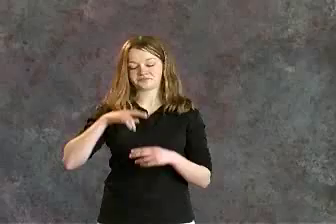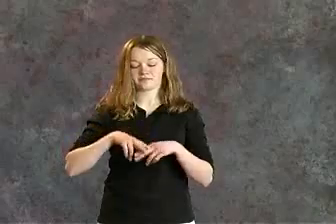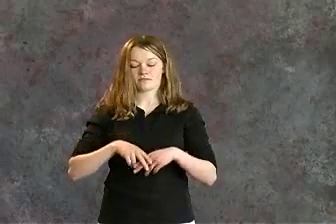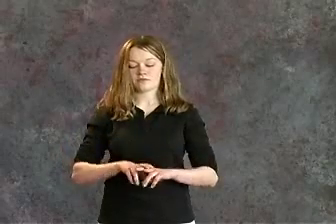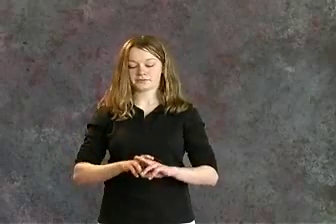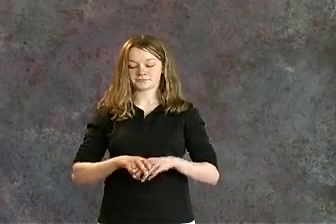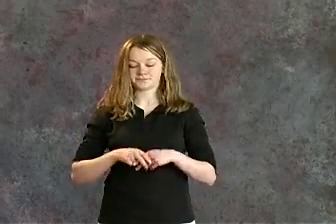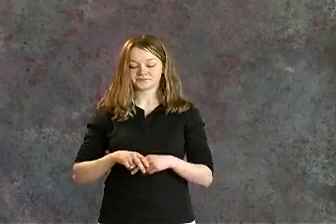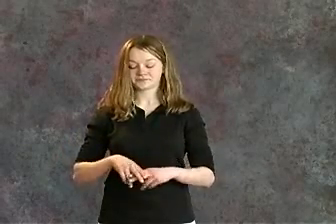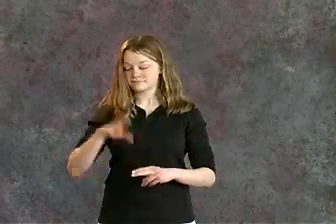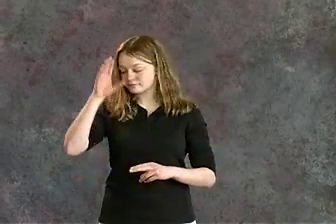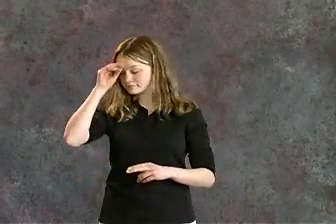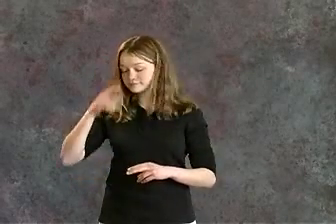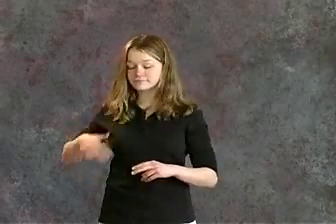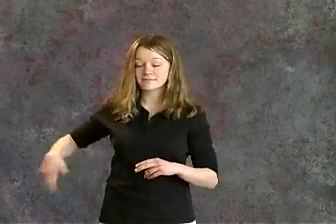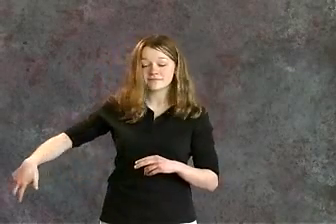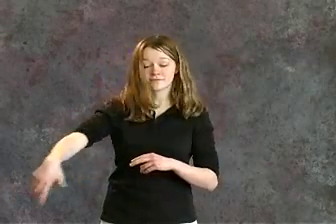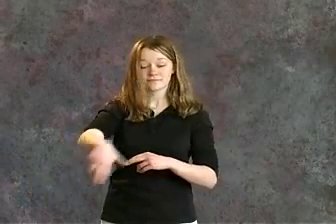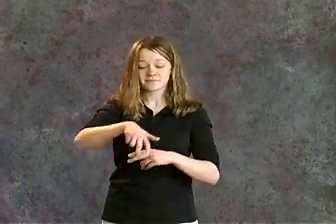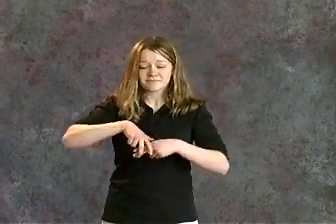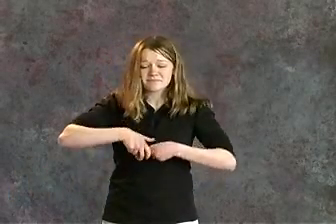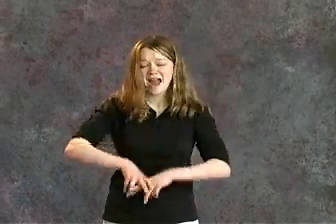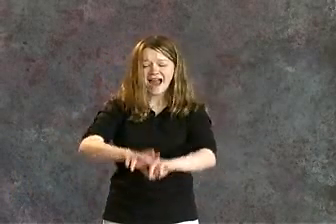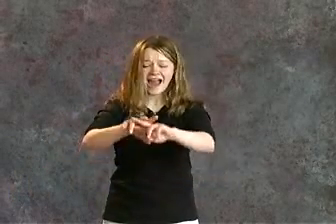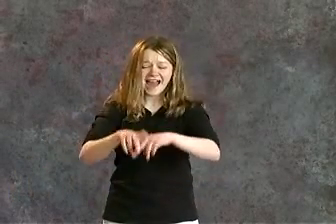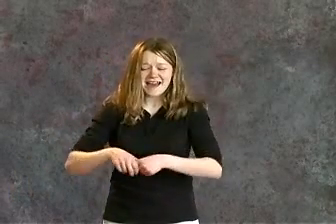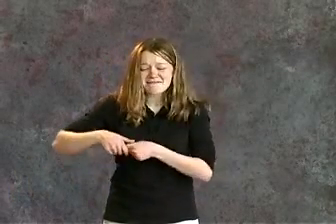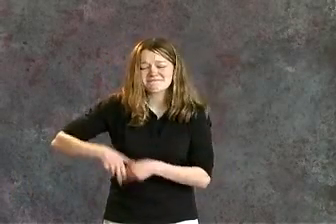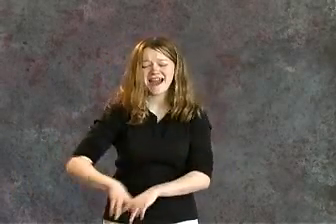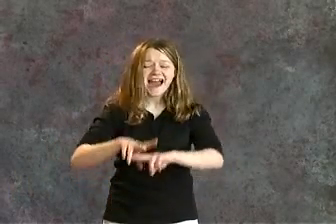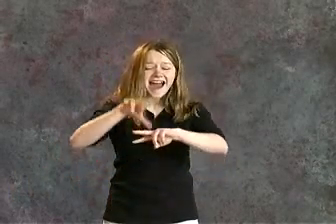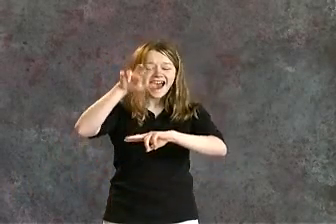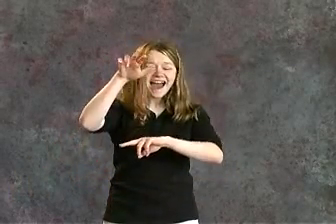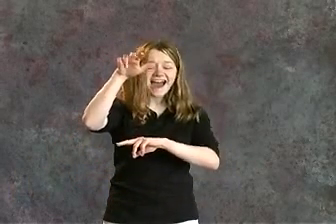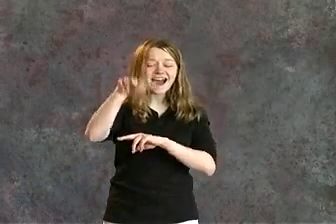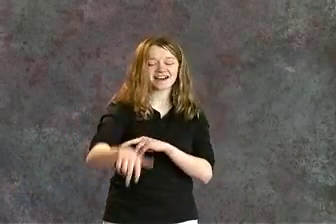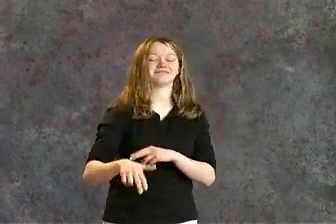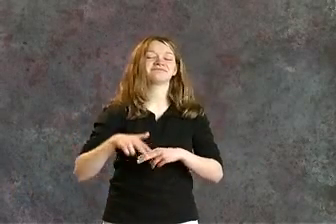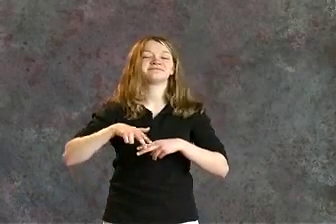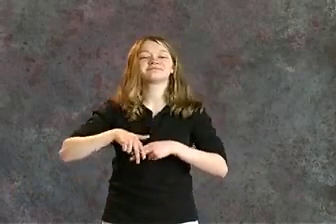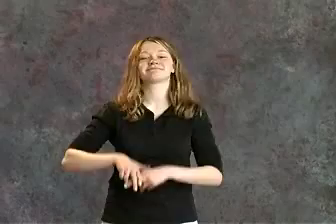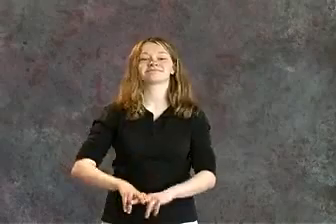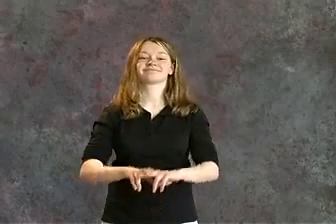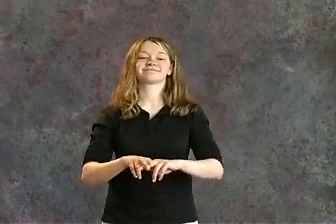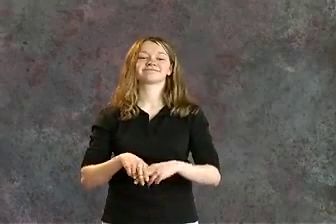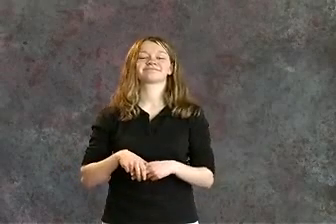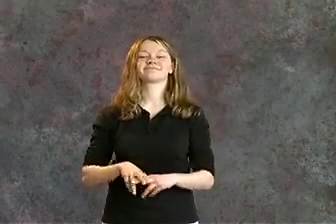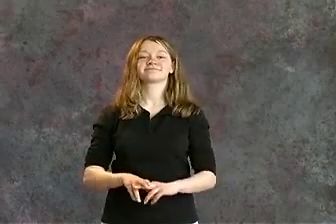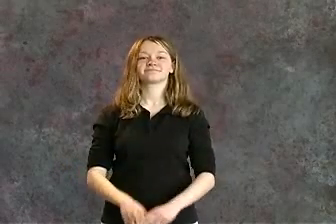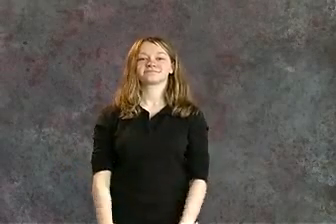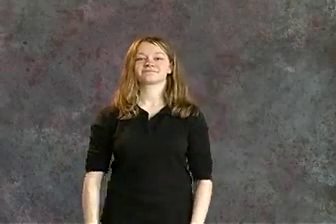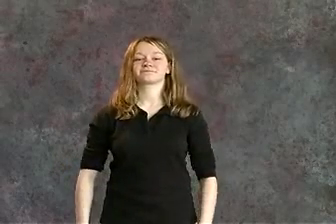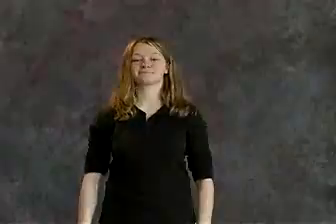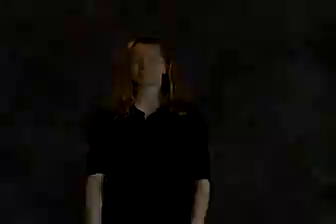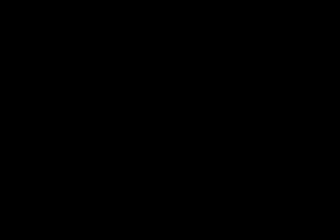Swings